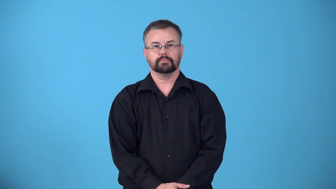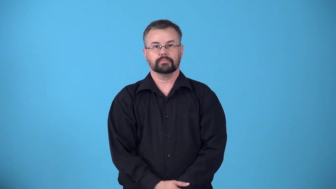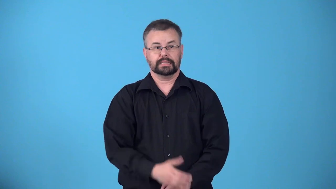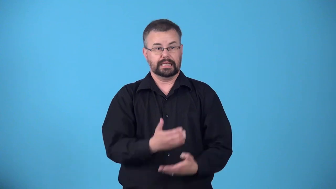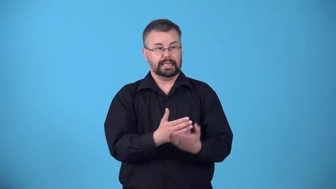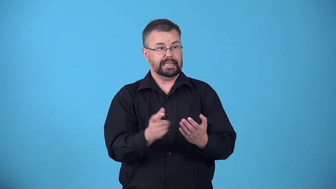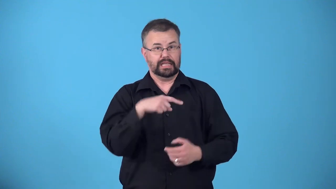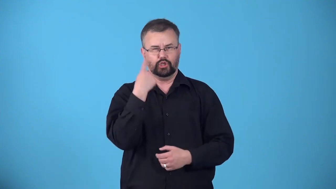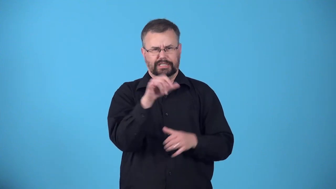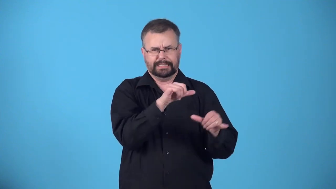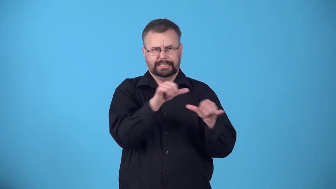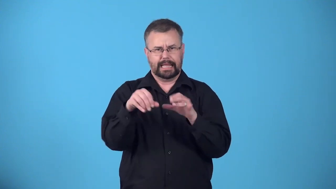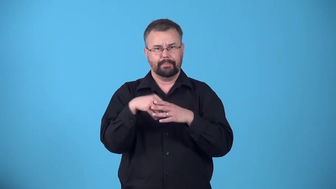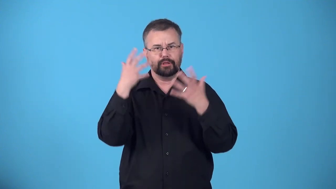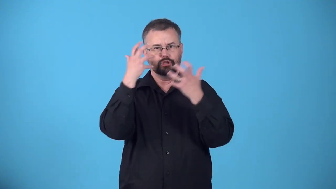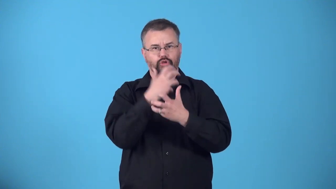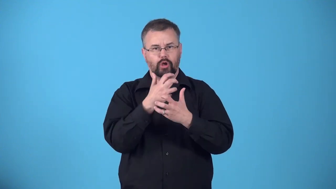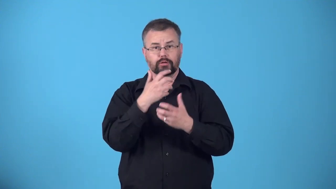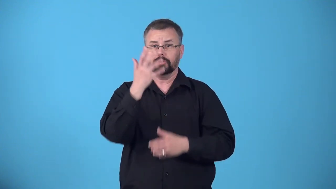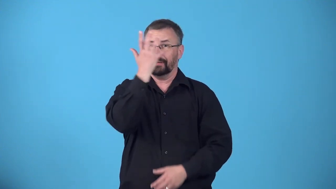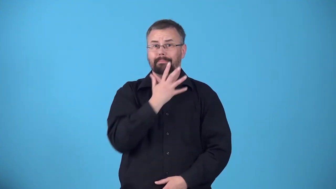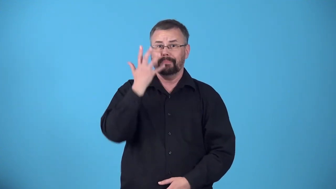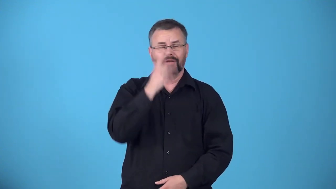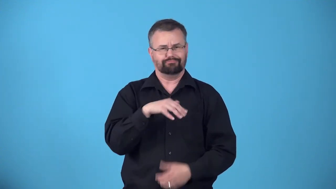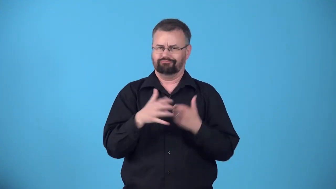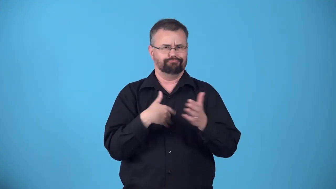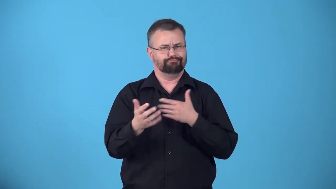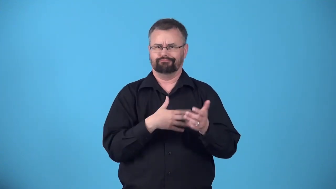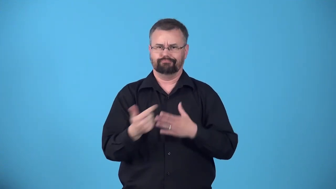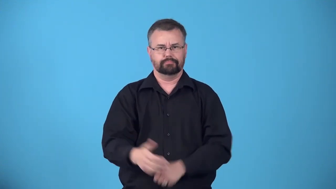all cats are grey in the dark